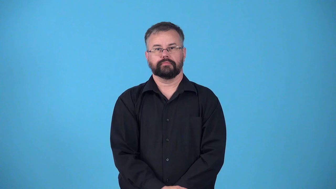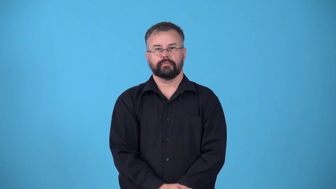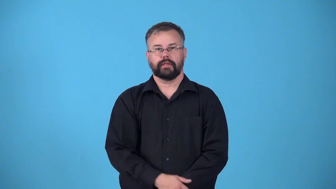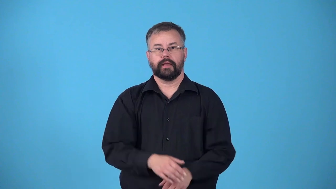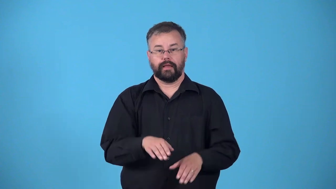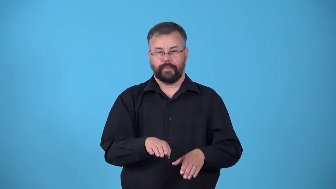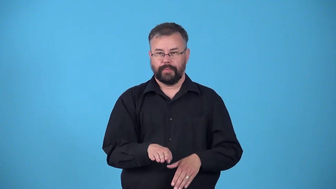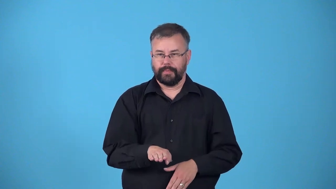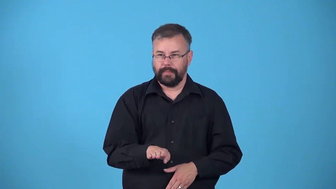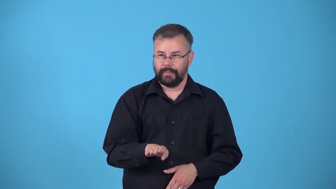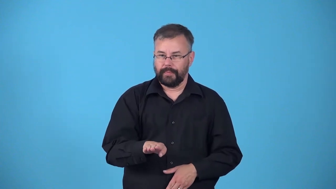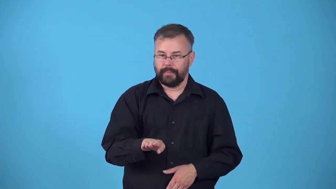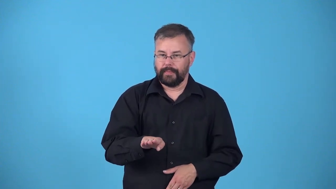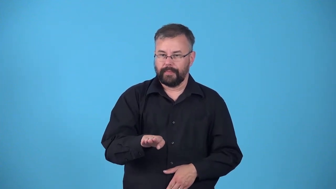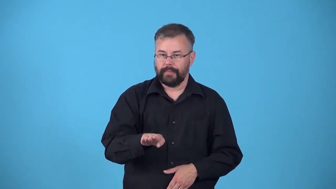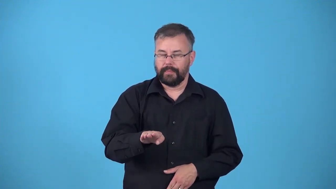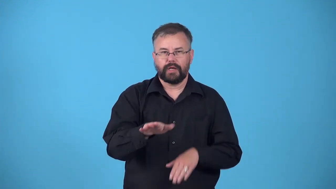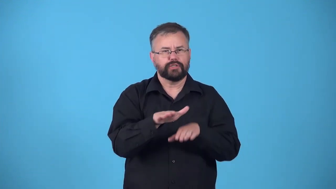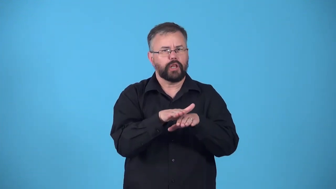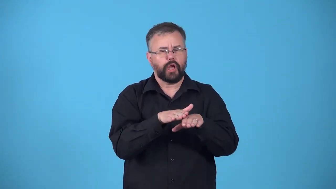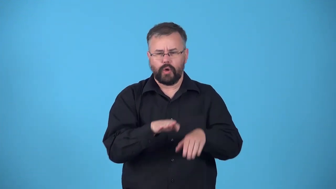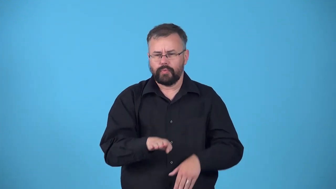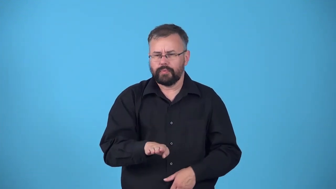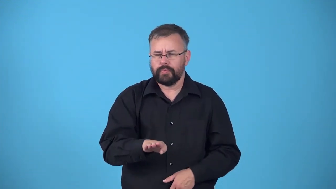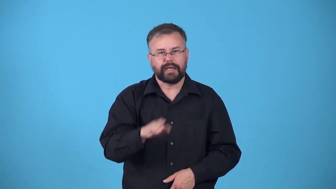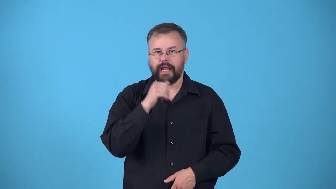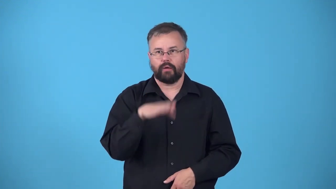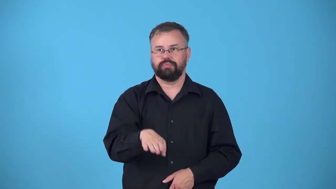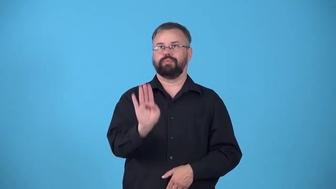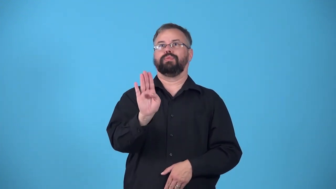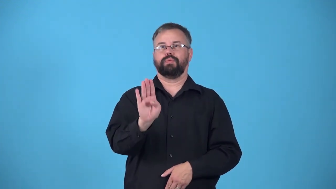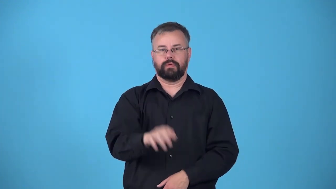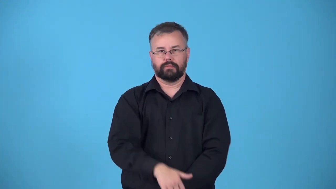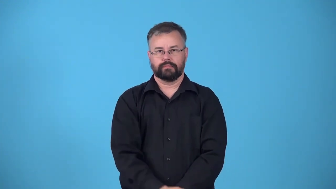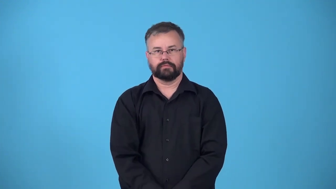gradual incline